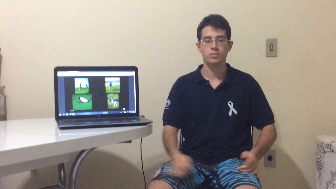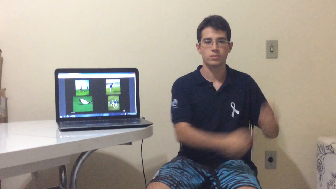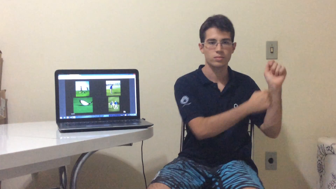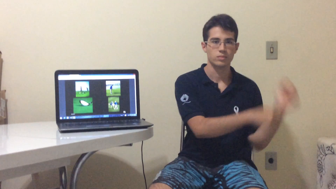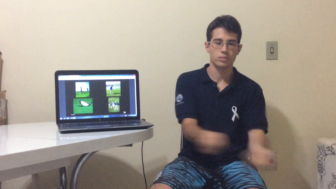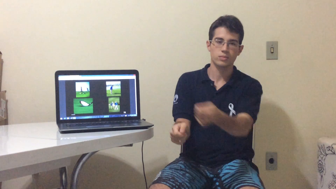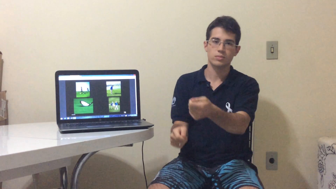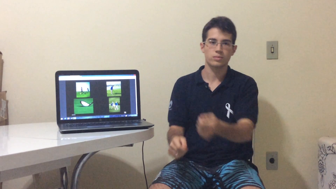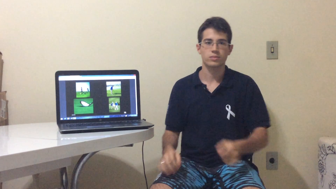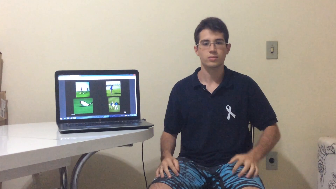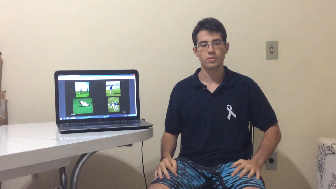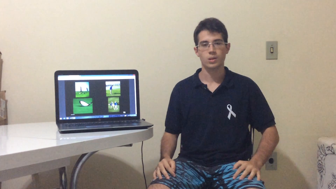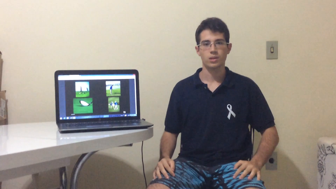golf